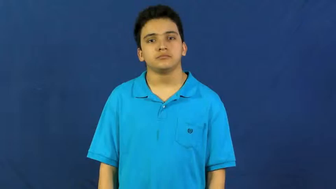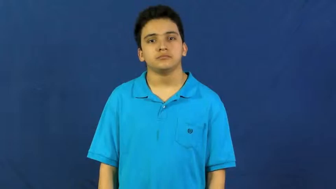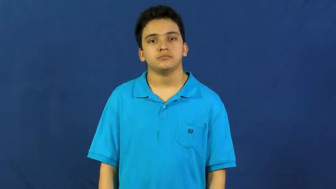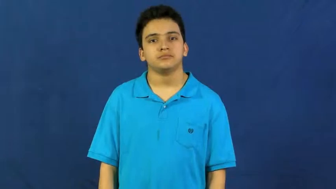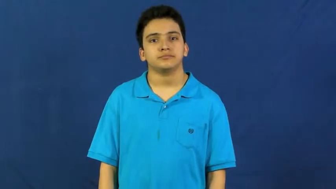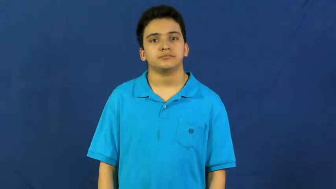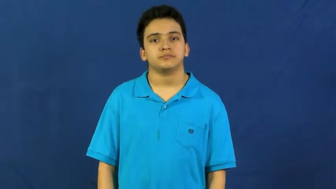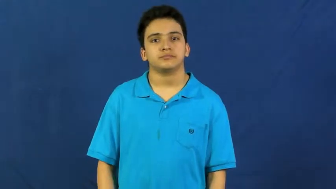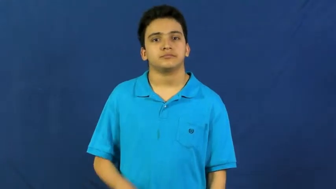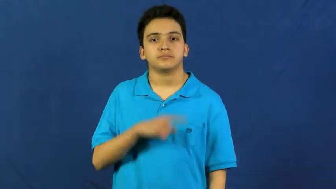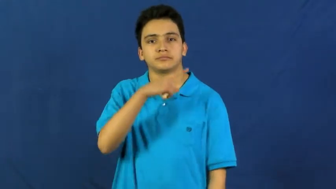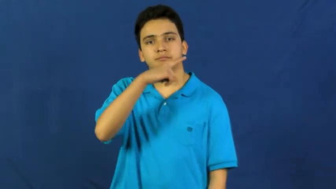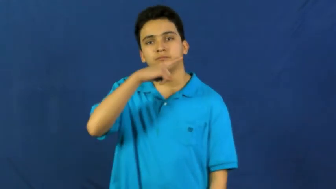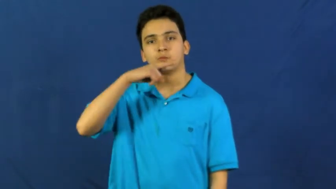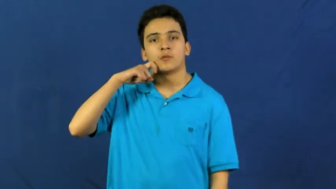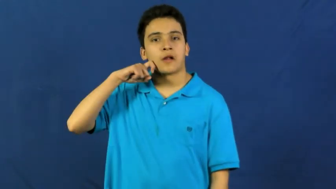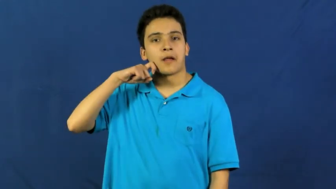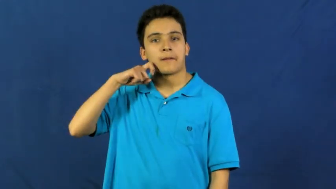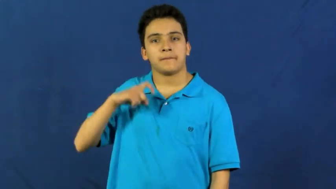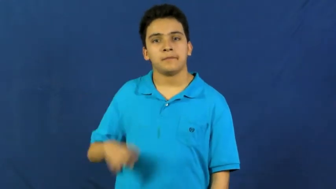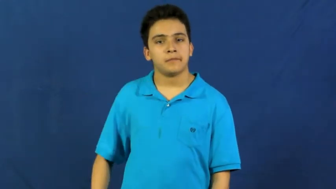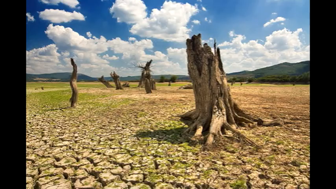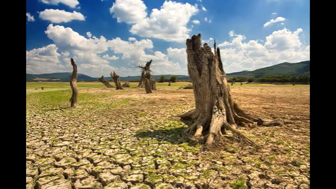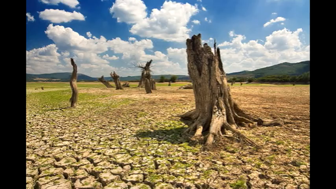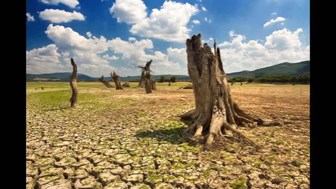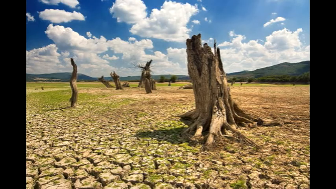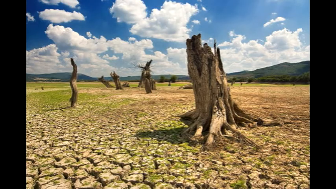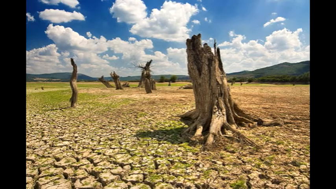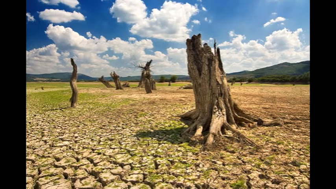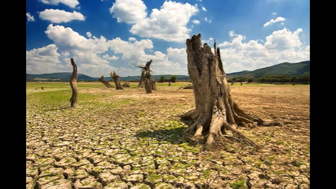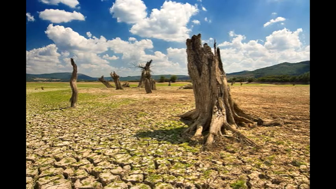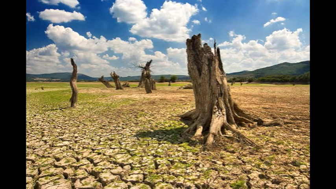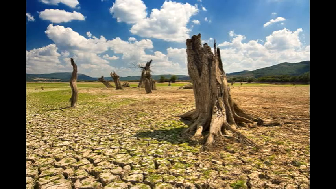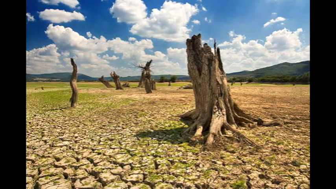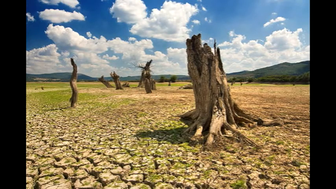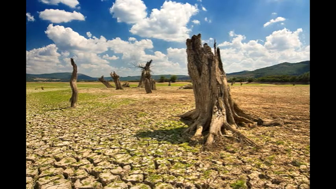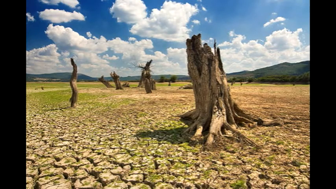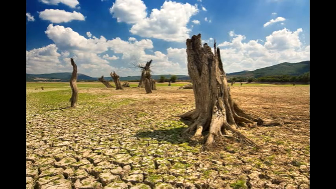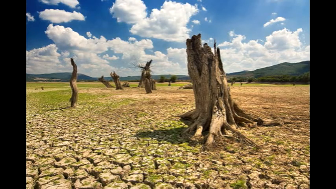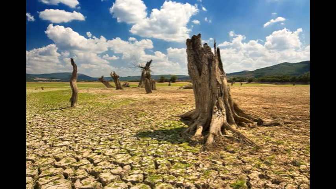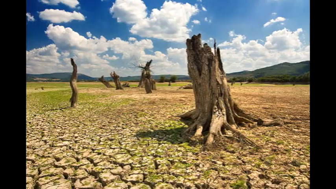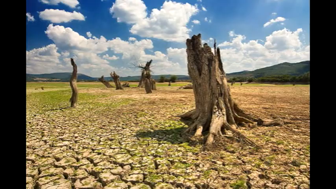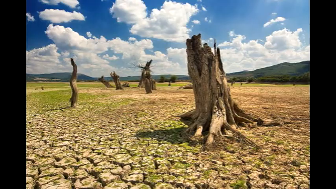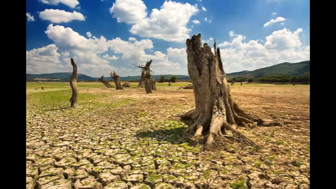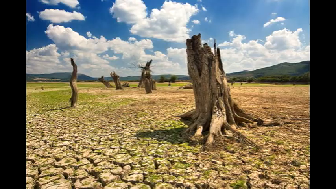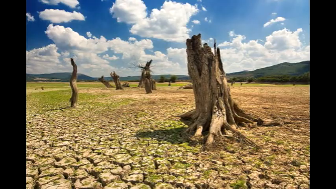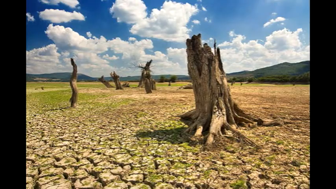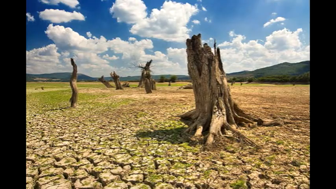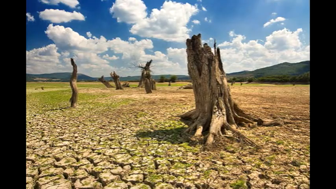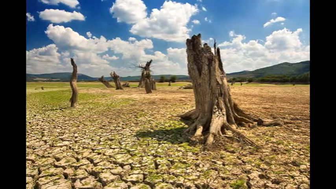dry